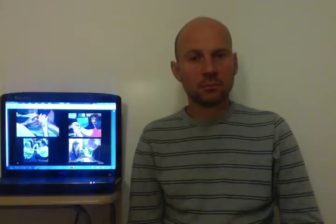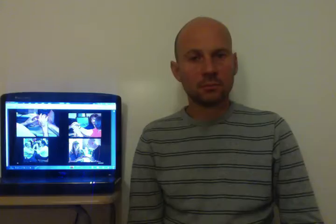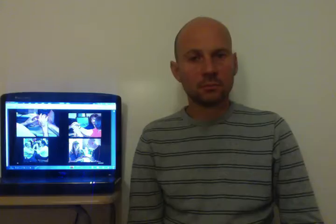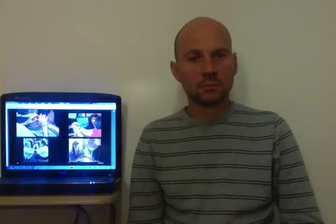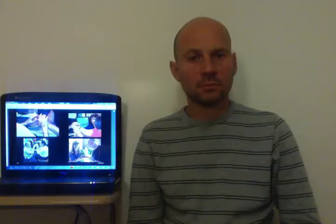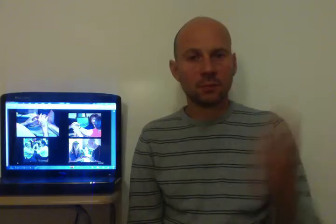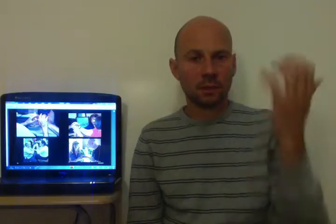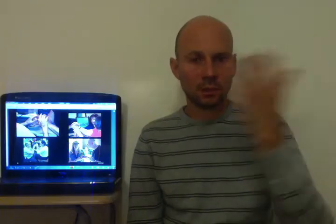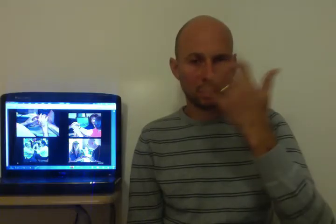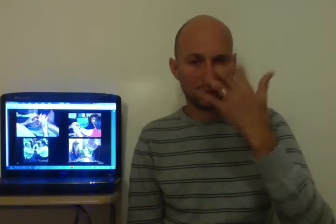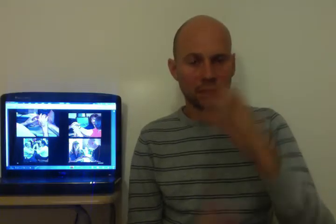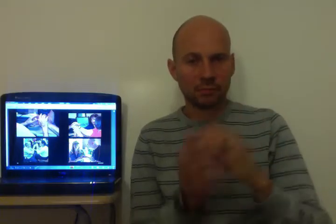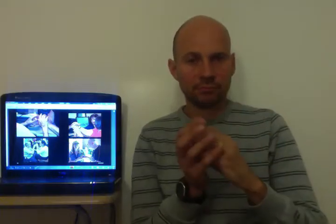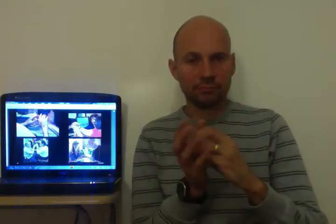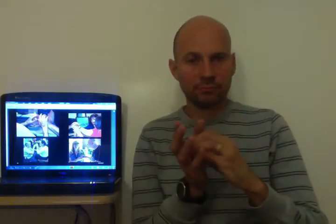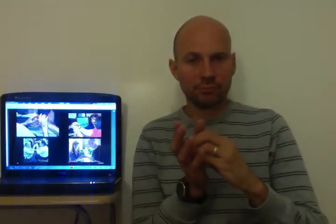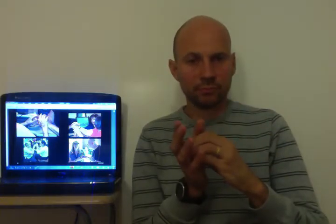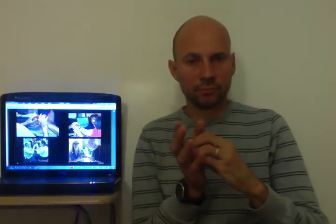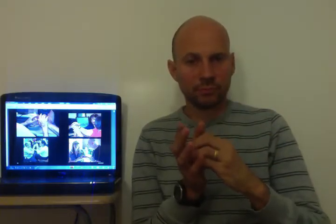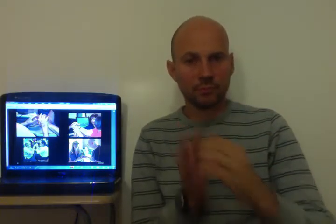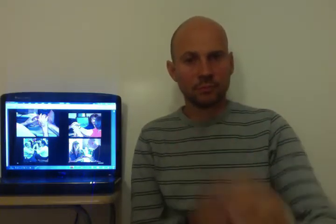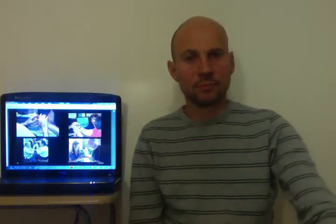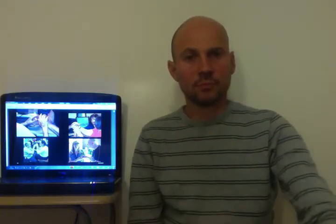deafblind